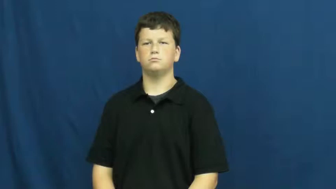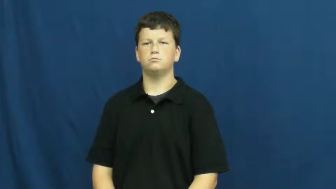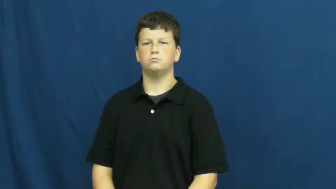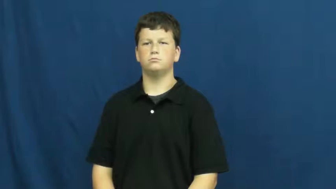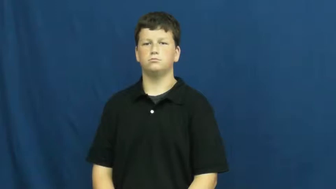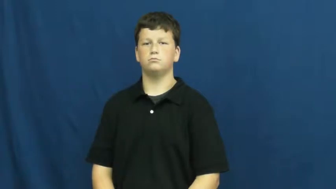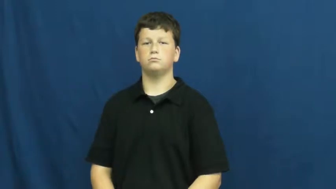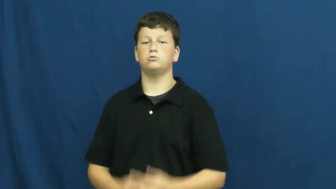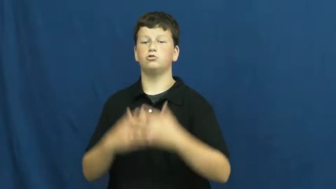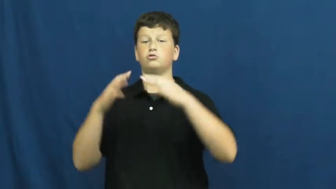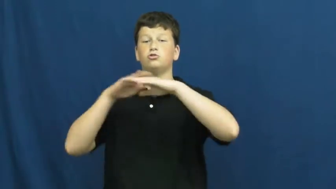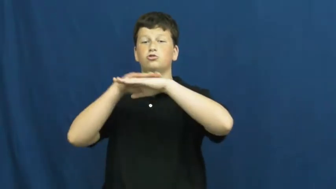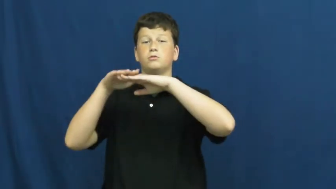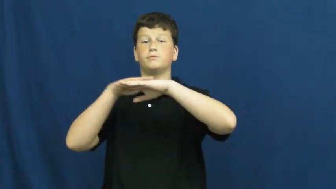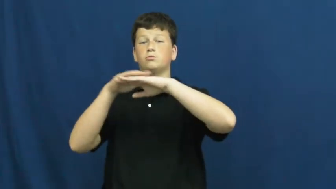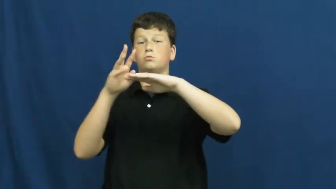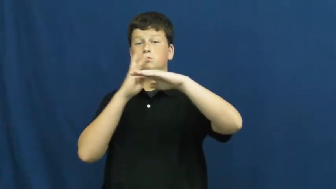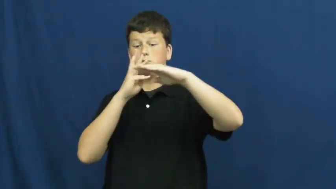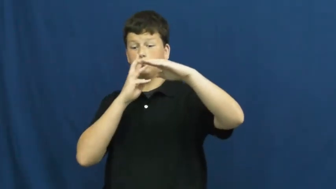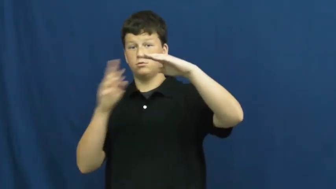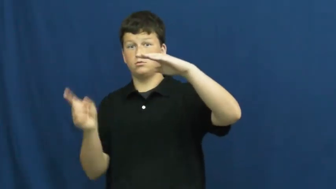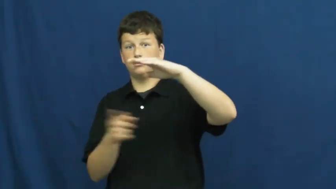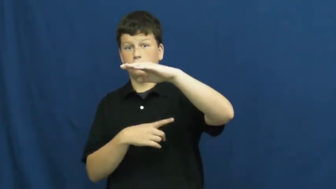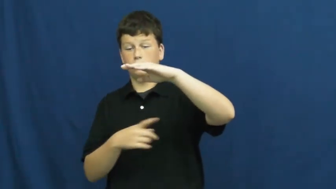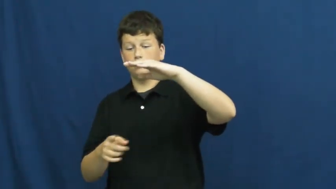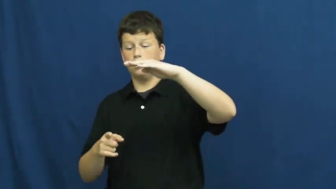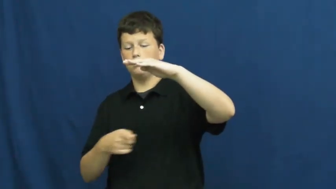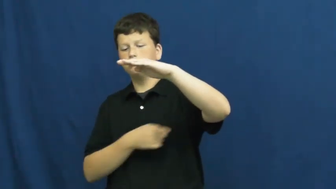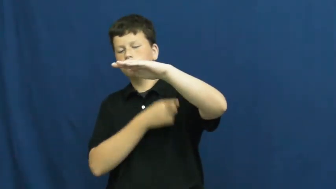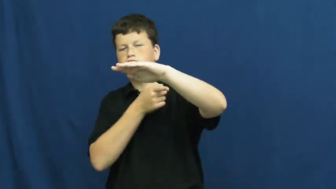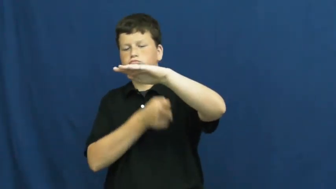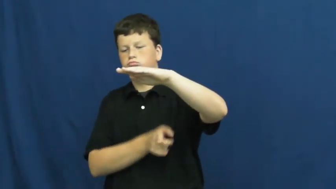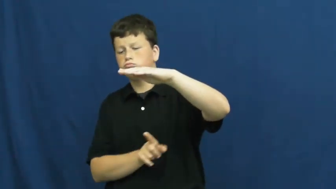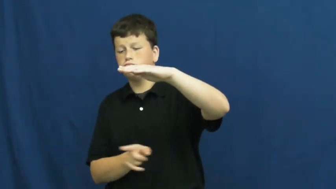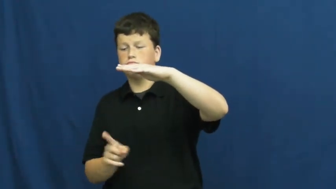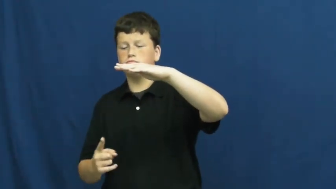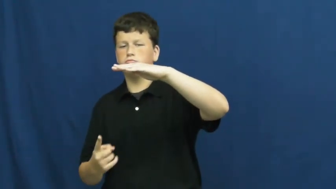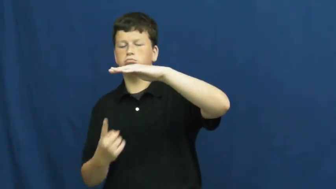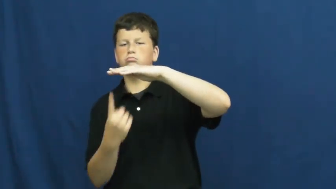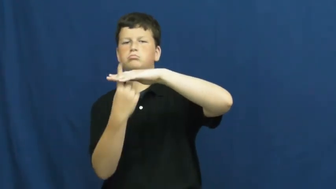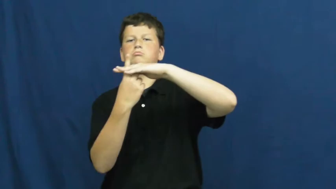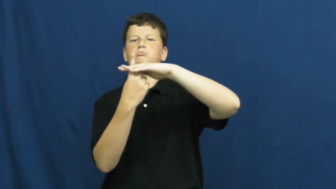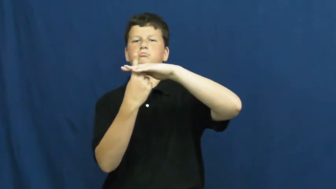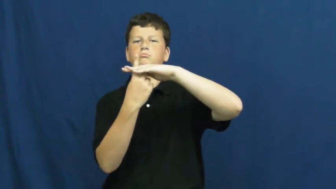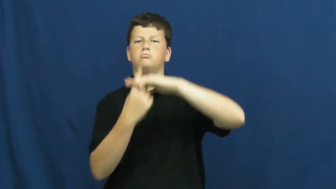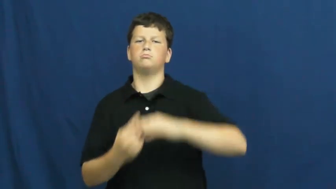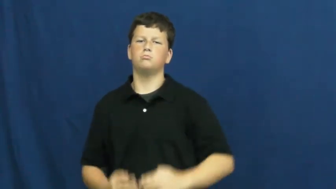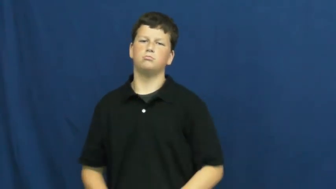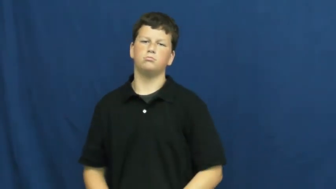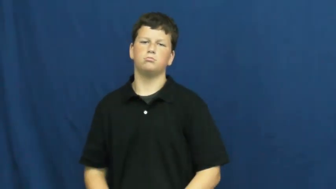surface-verb